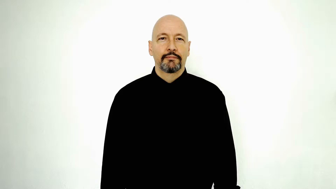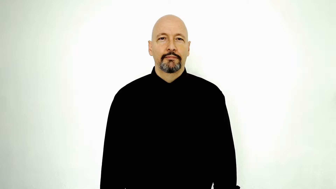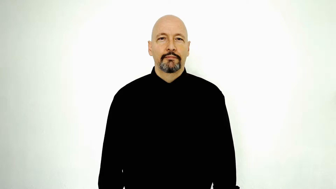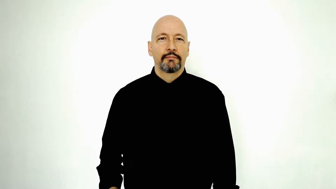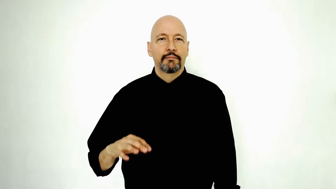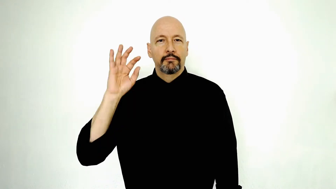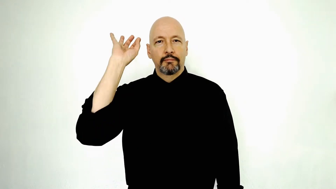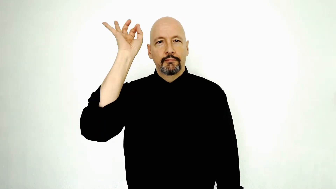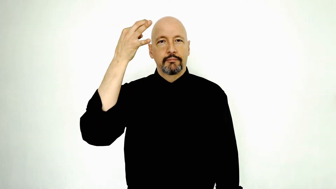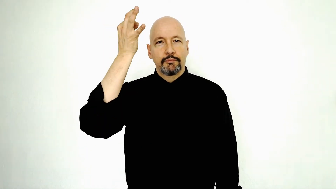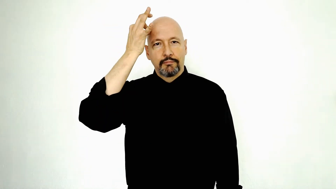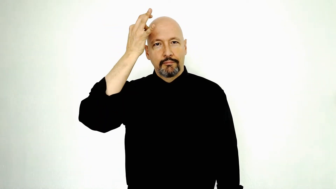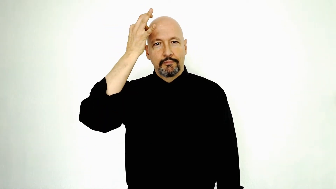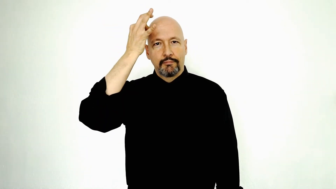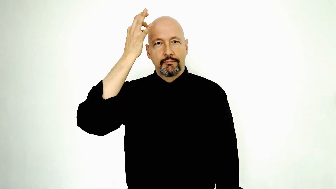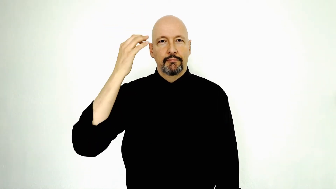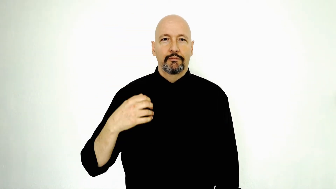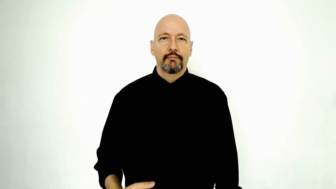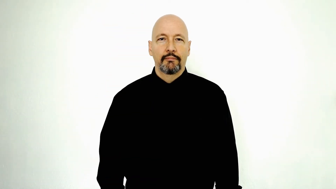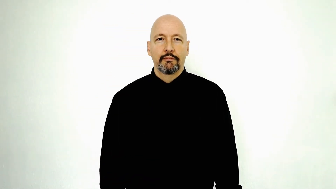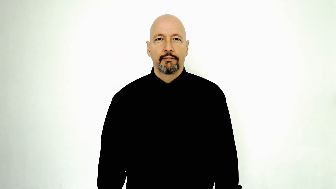FEDERAL